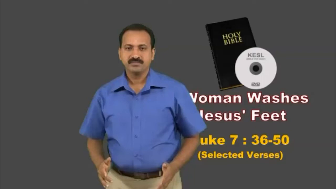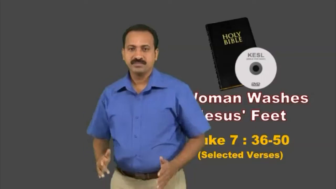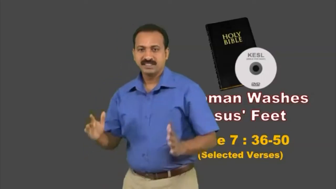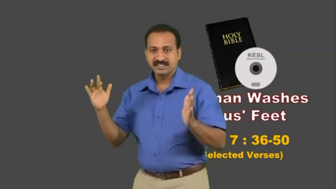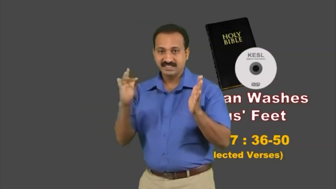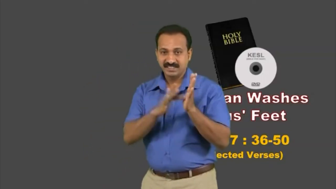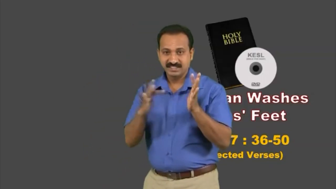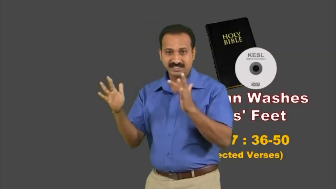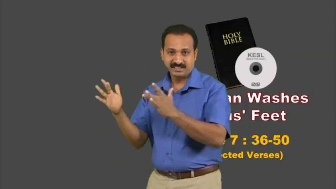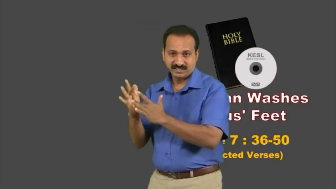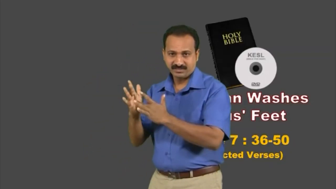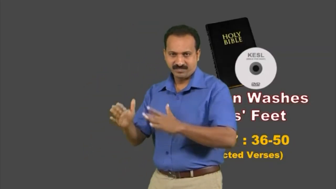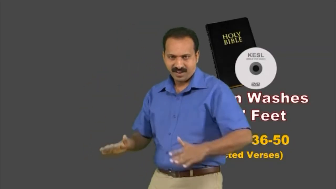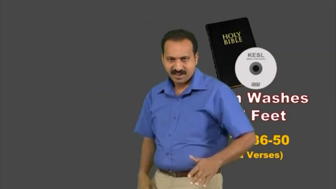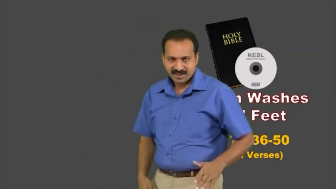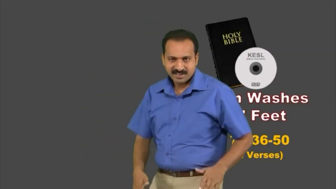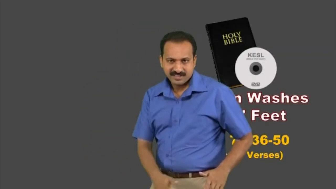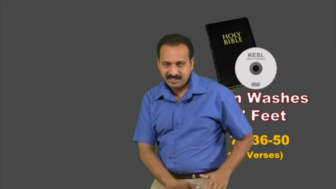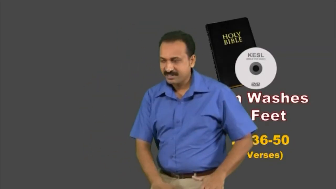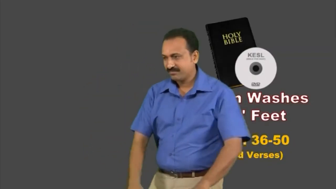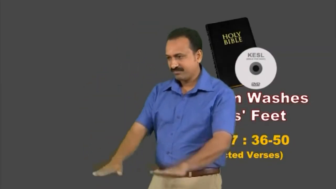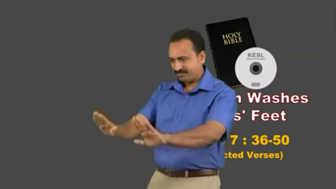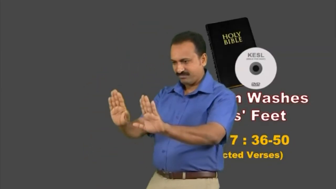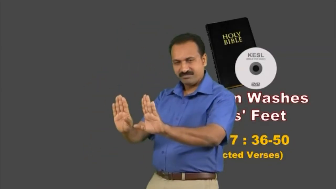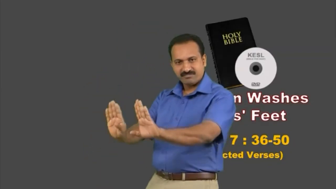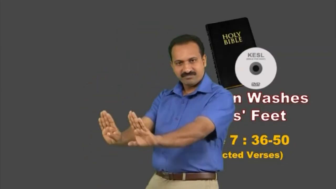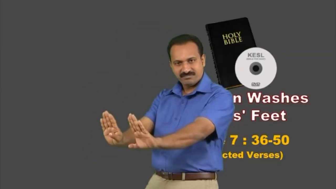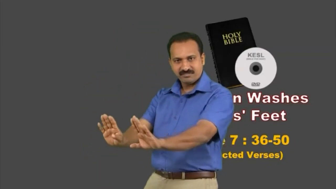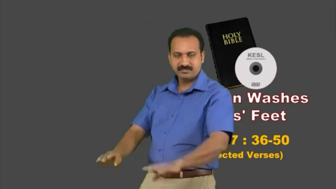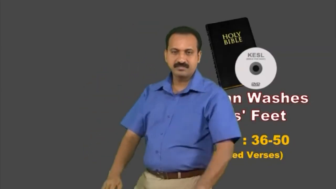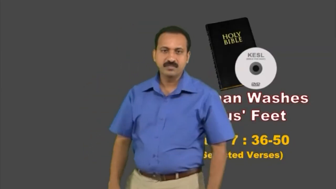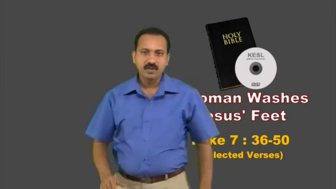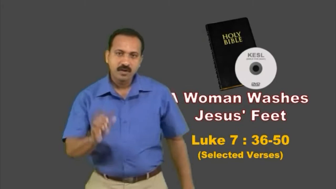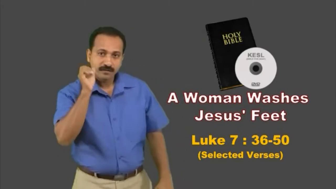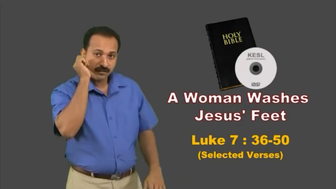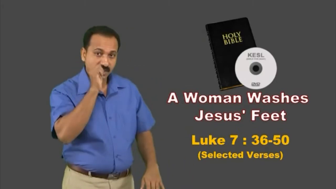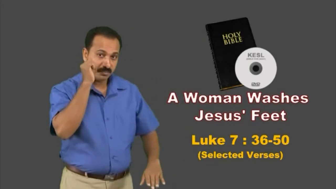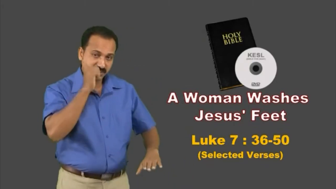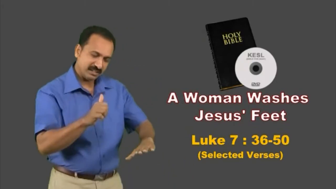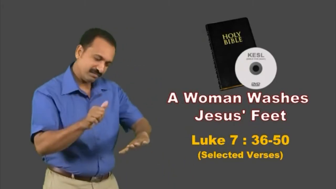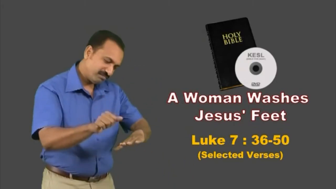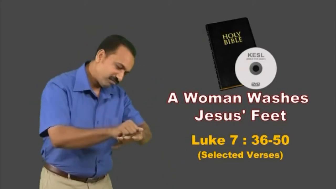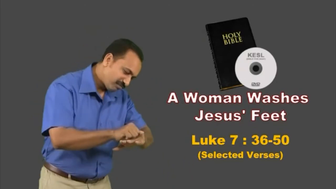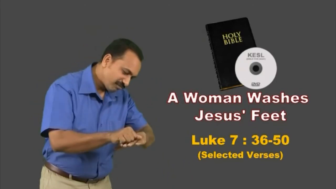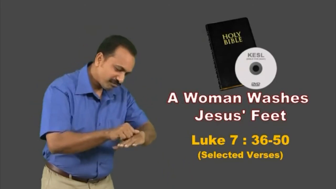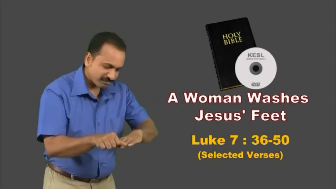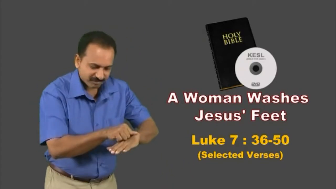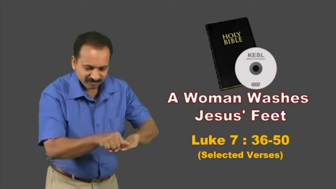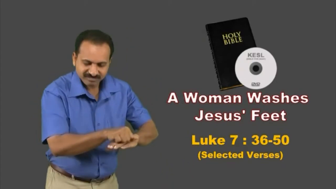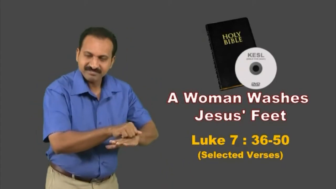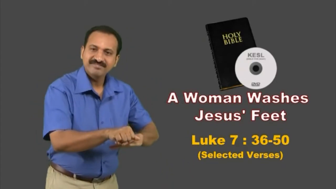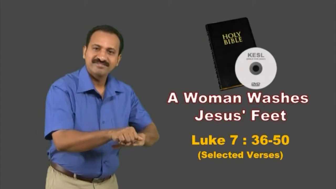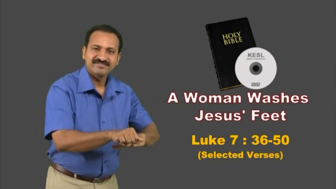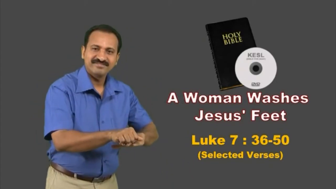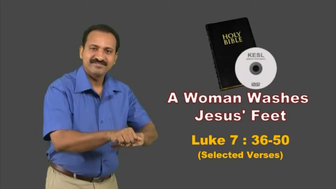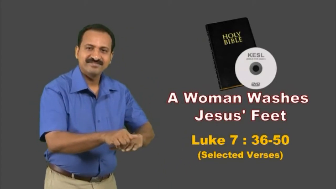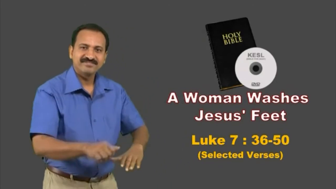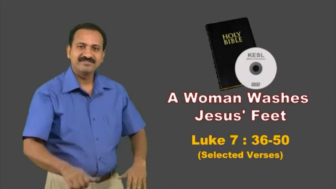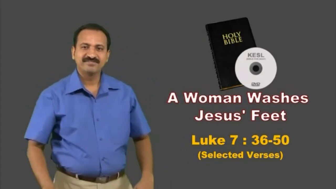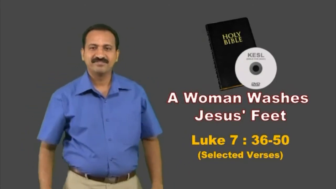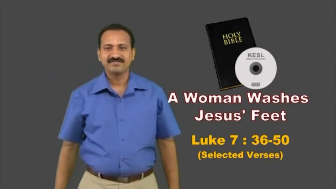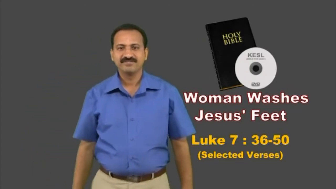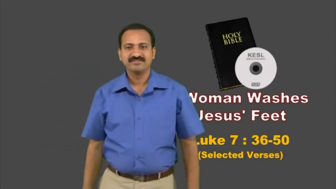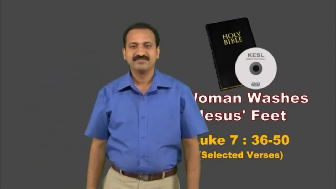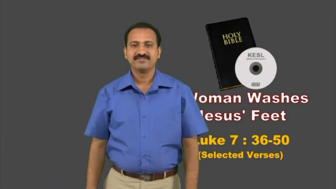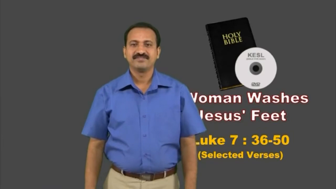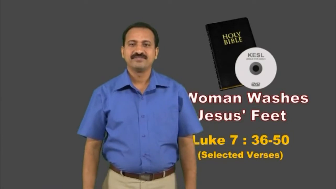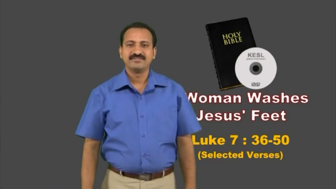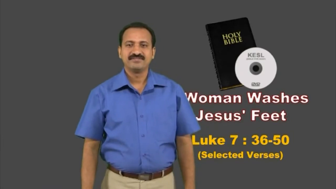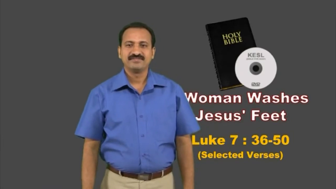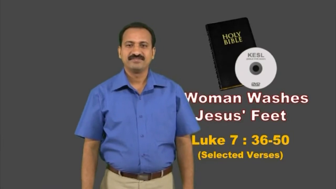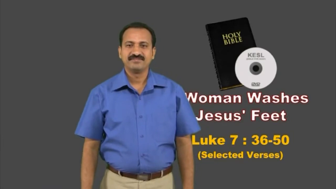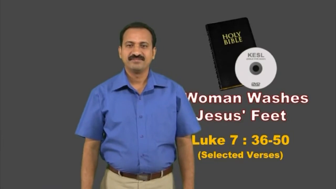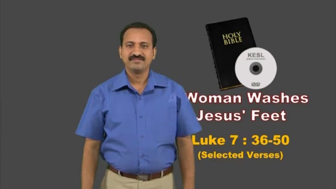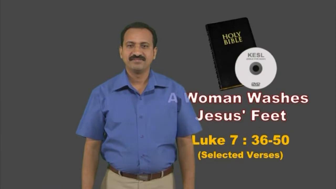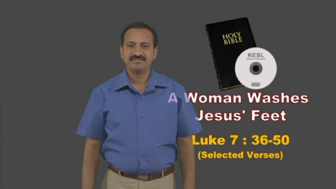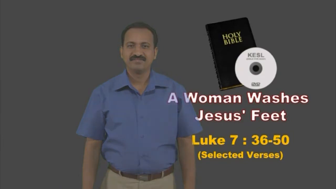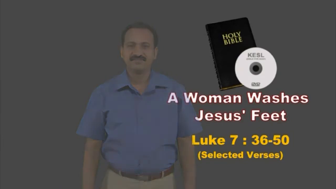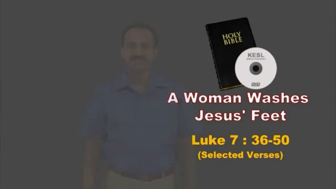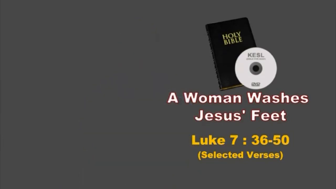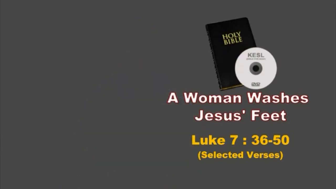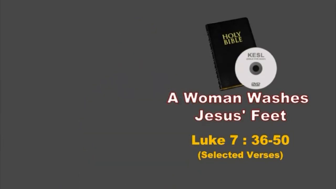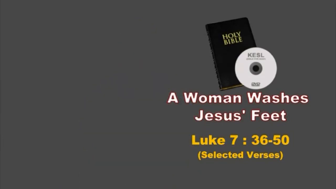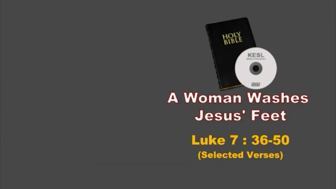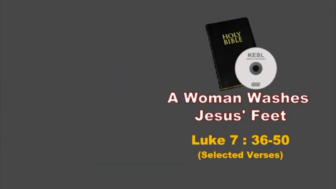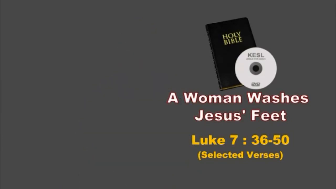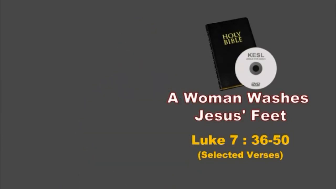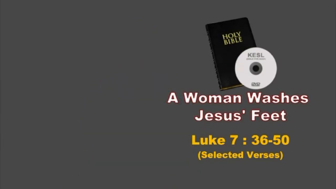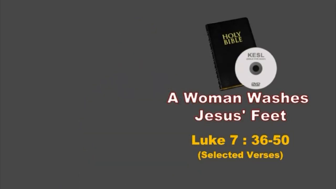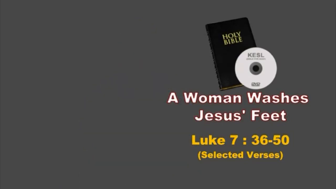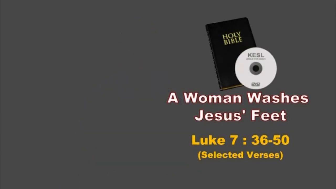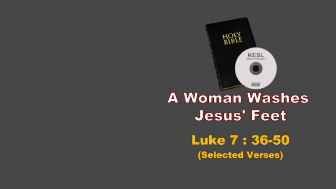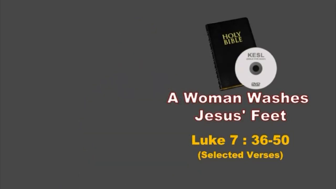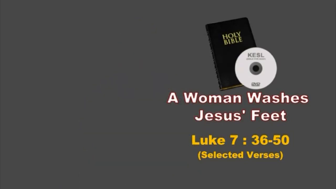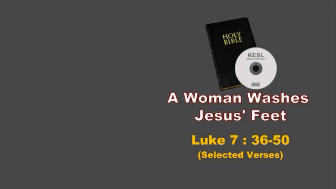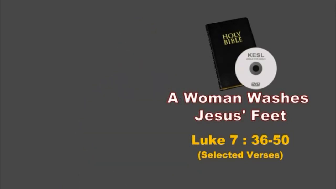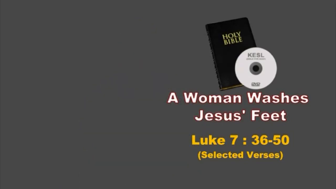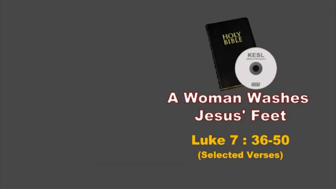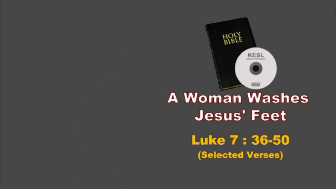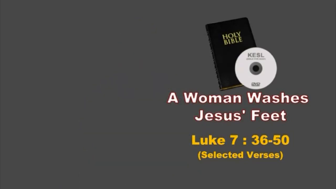A Woman Washes Jesus' Feet